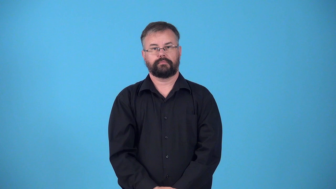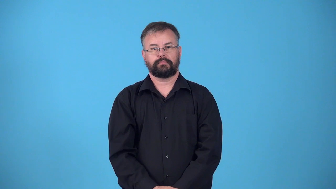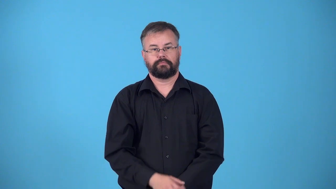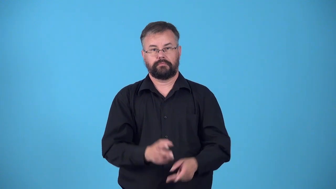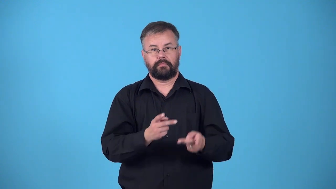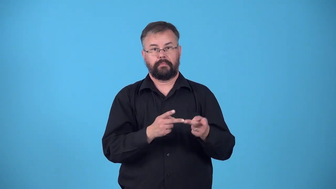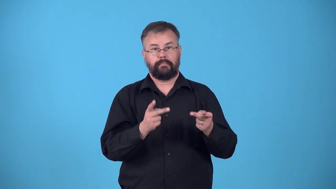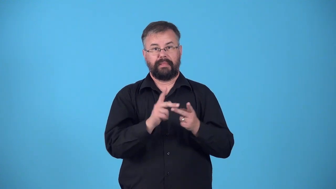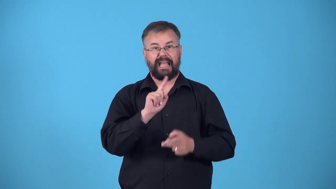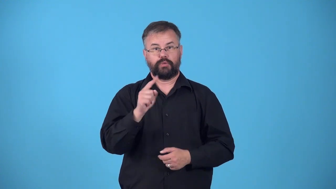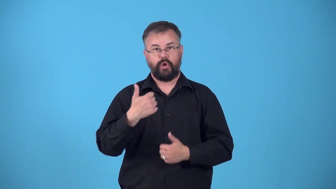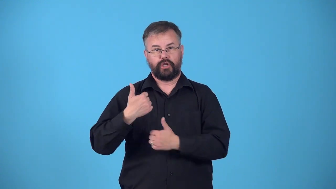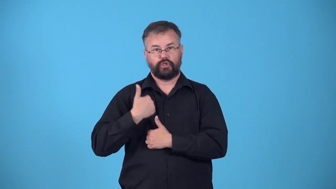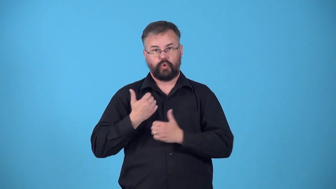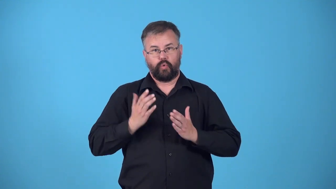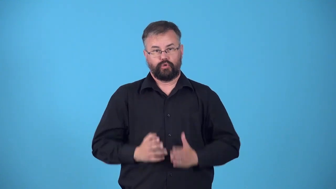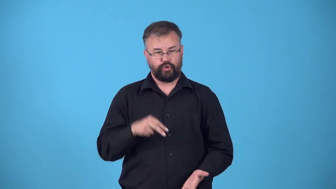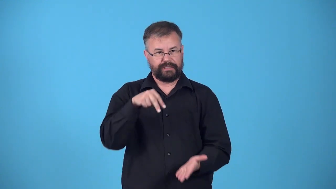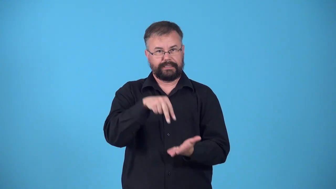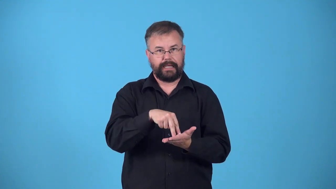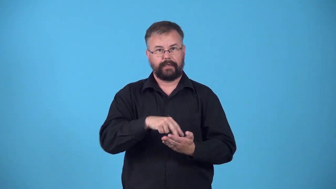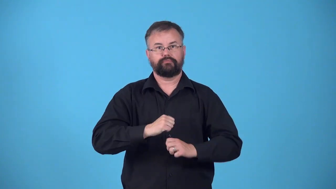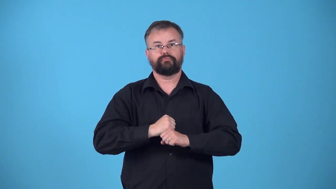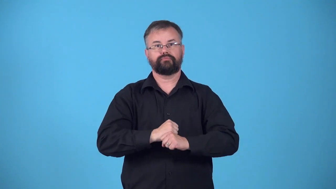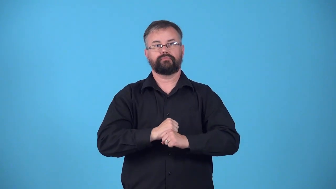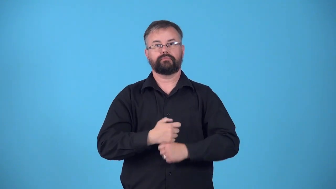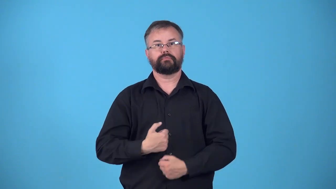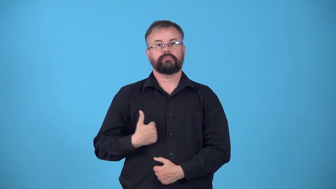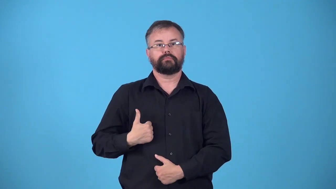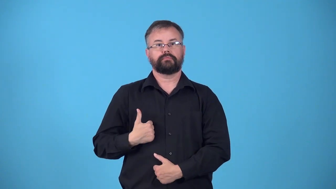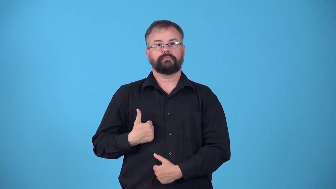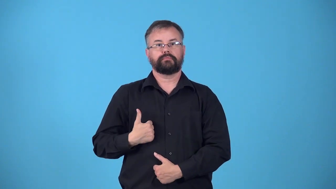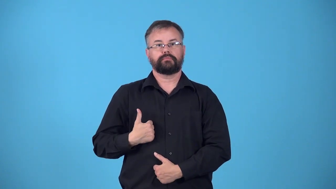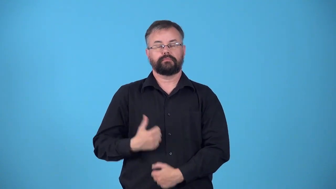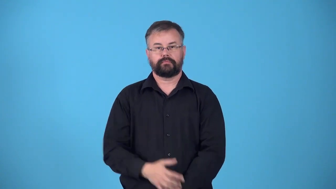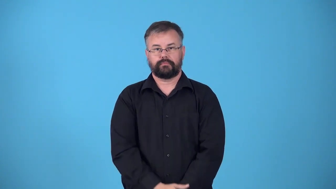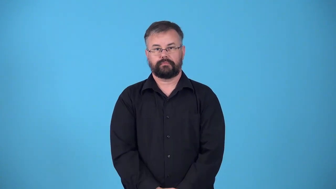post